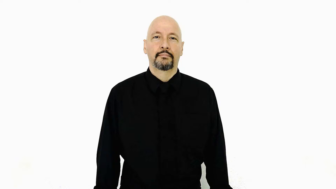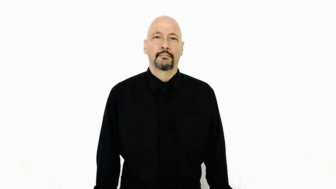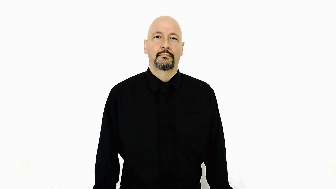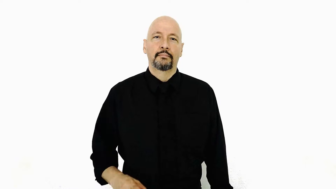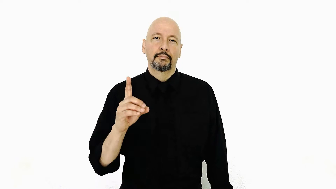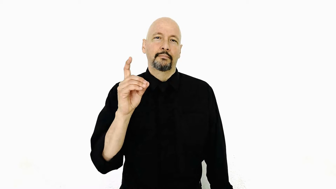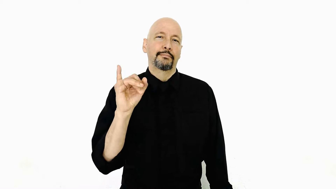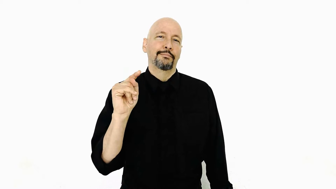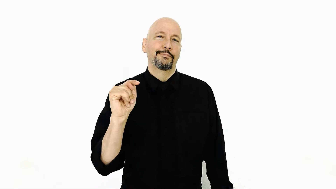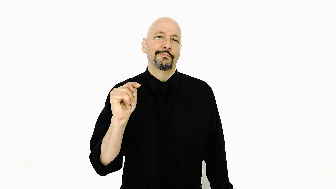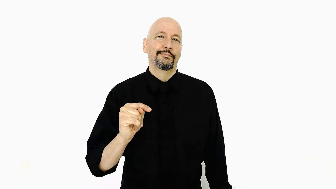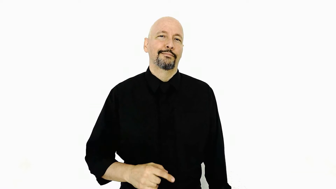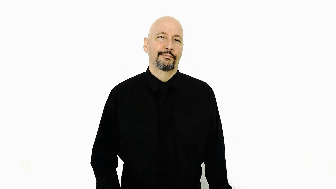do it (lexicalized)